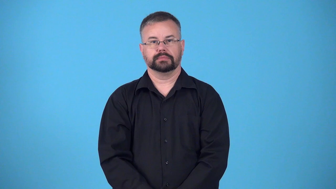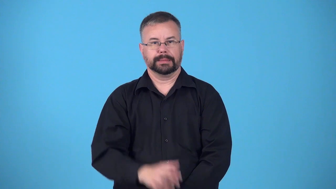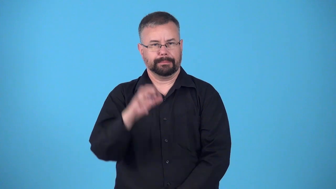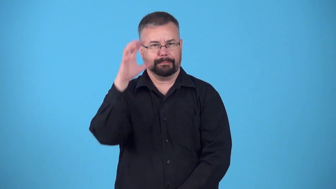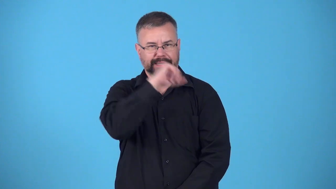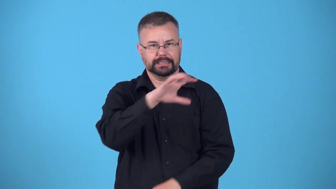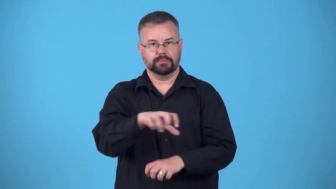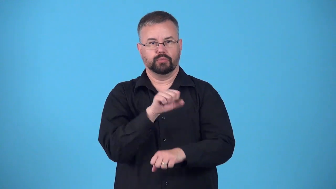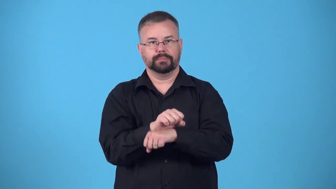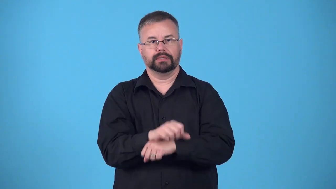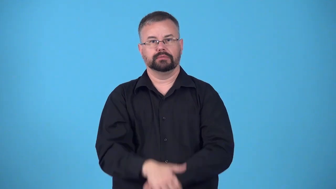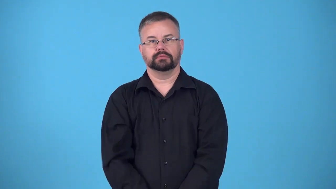stand up